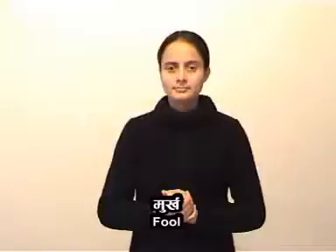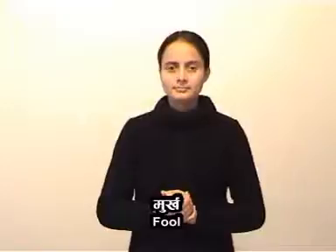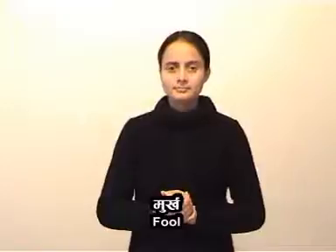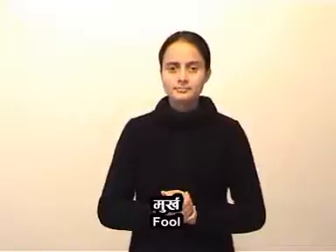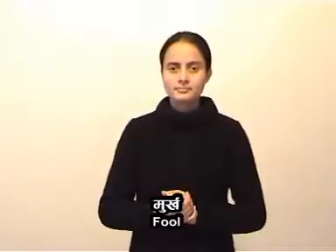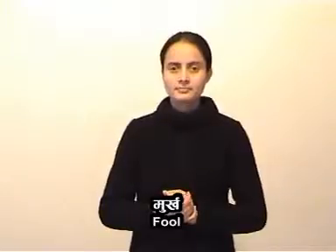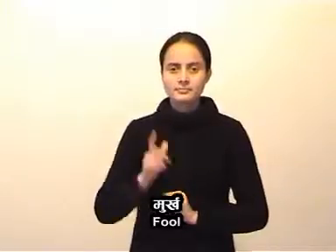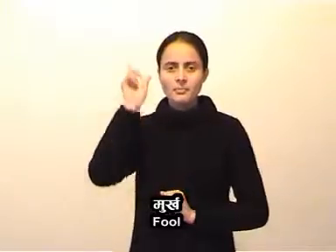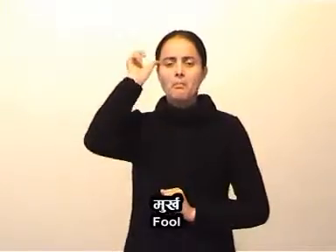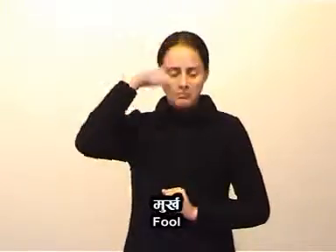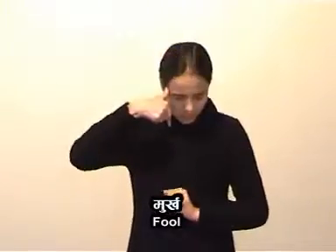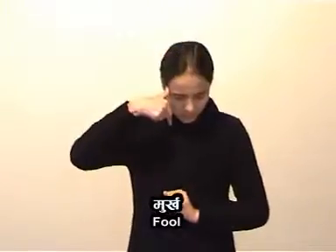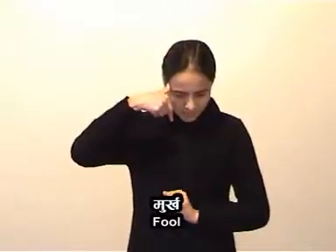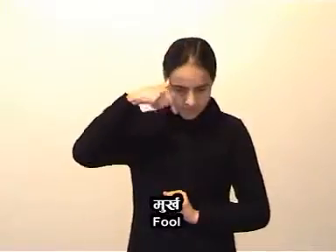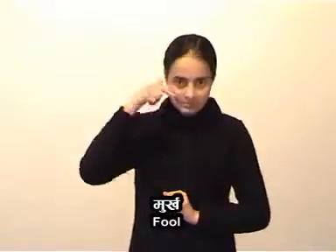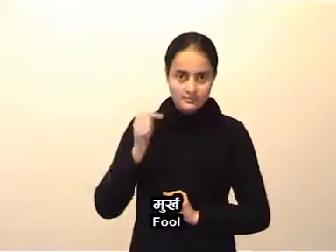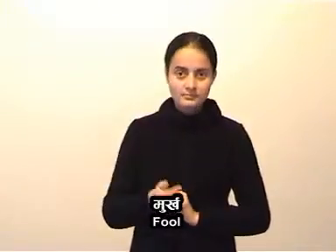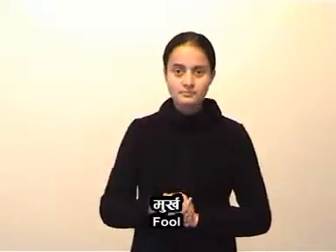fool